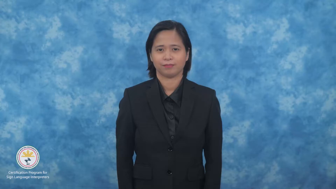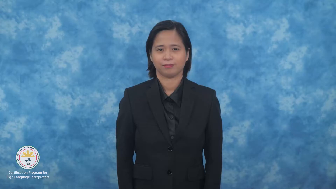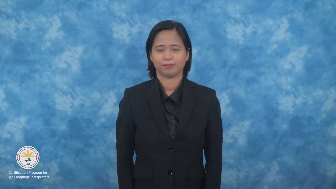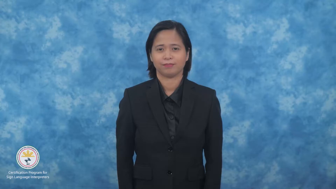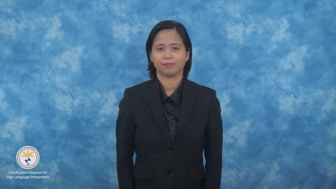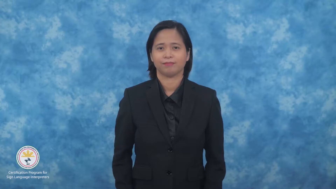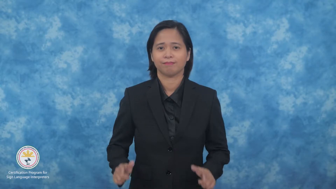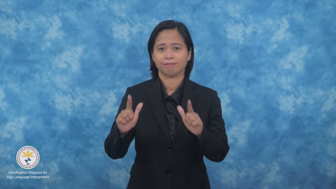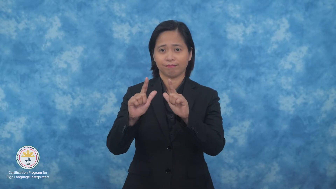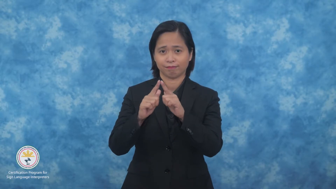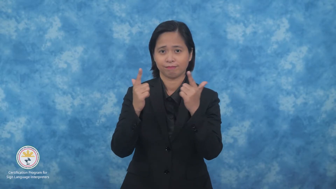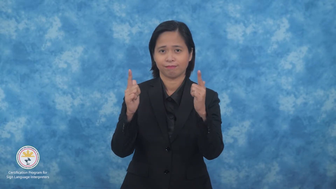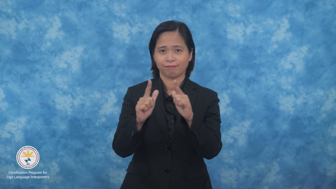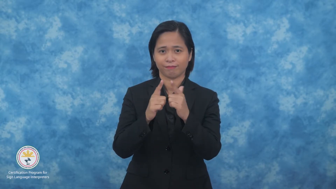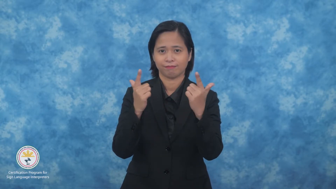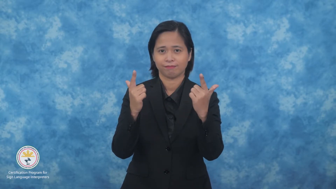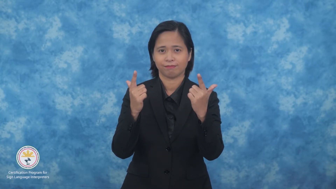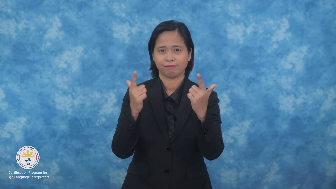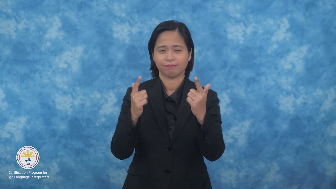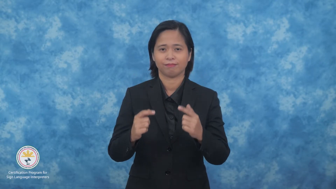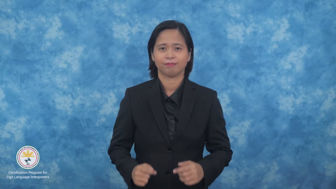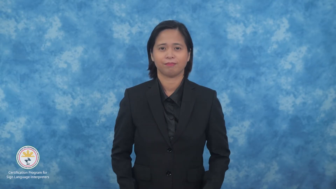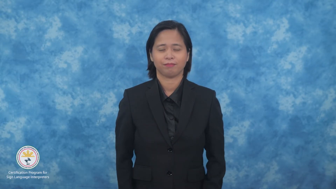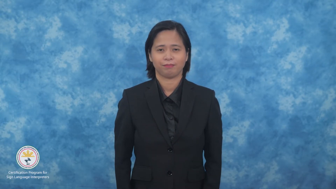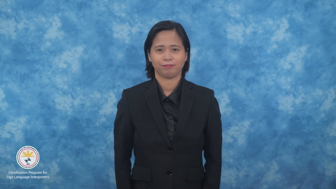Library